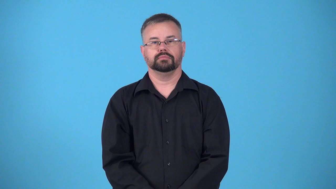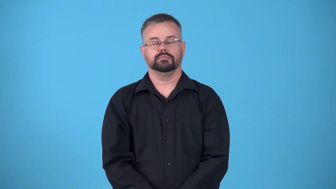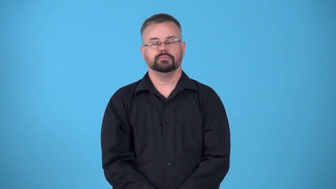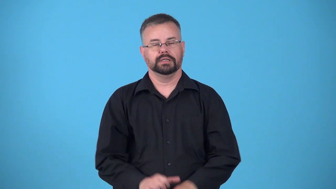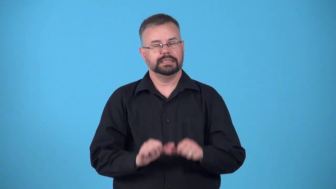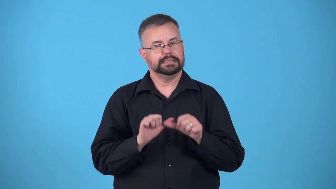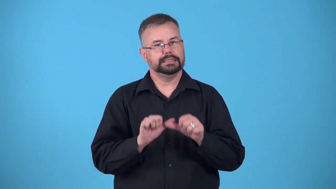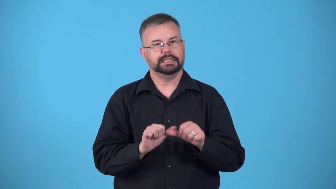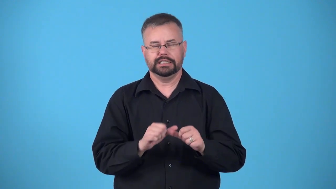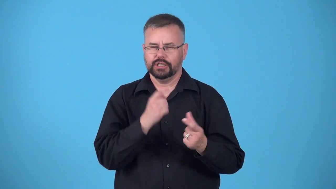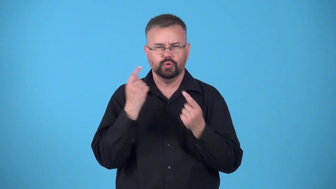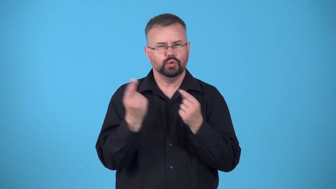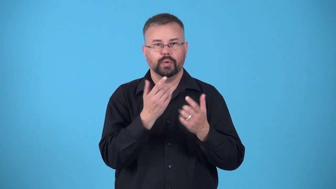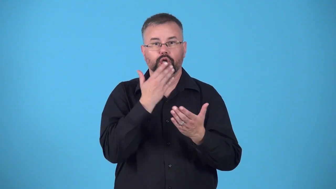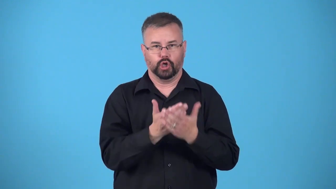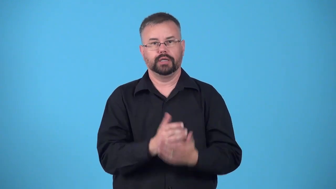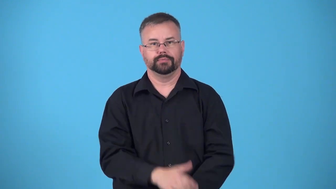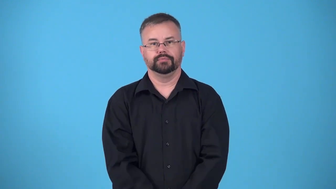shine on